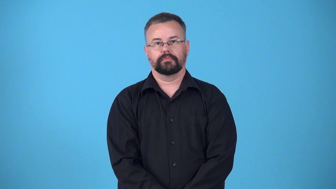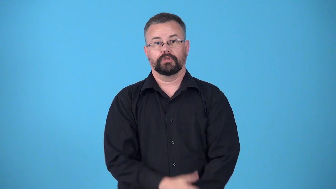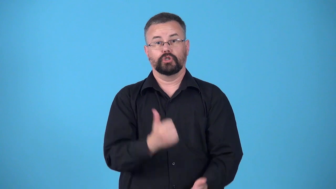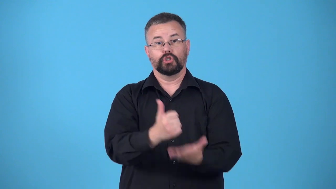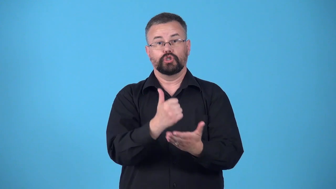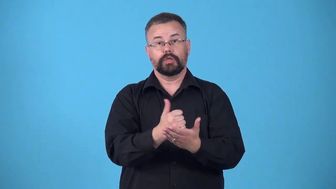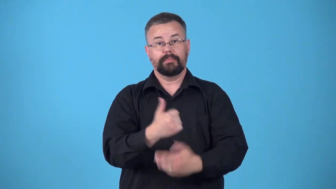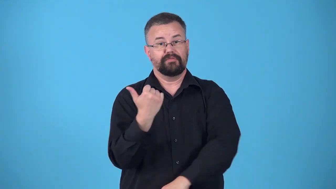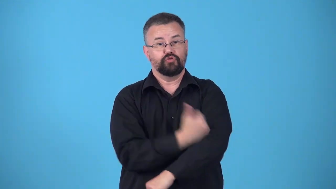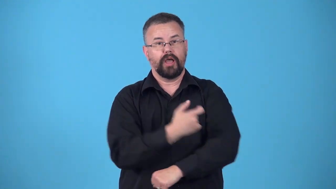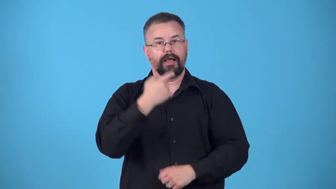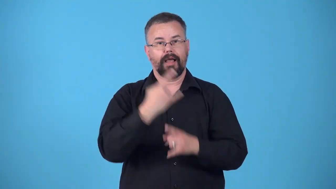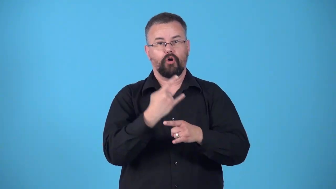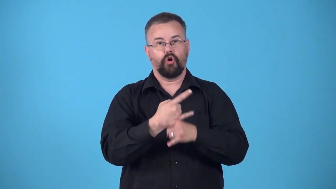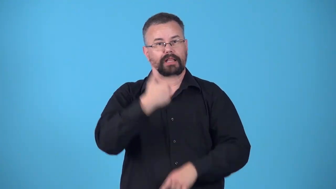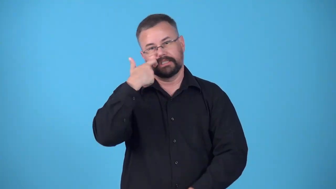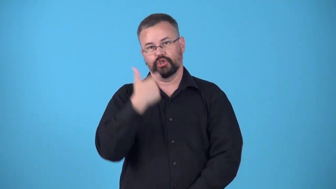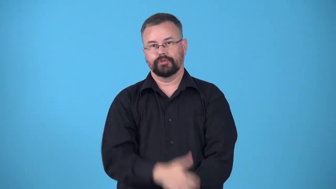detoxify